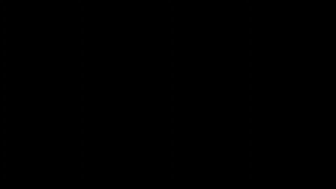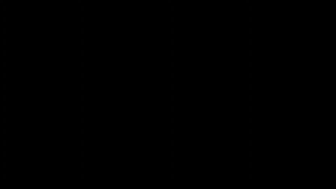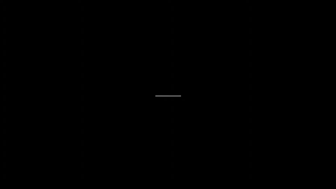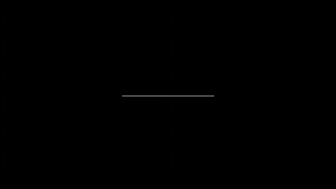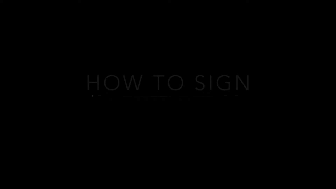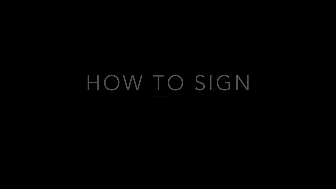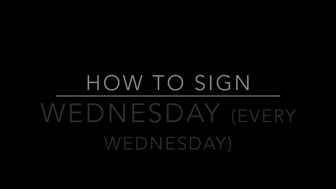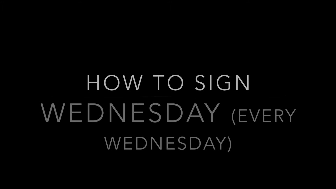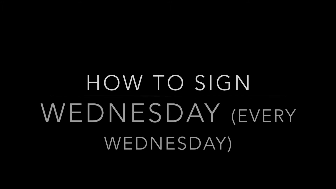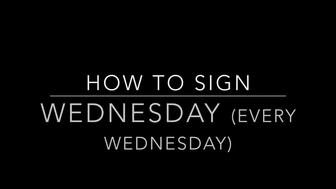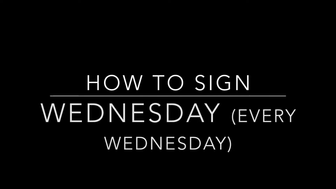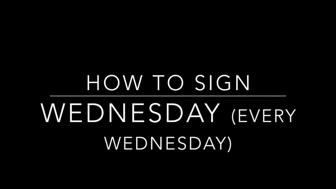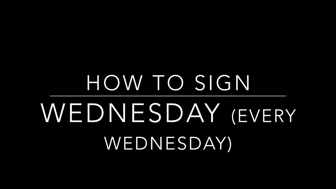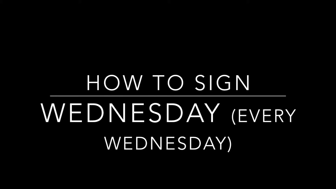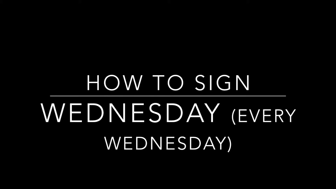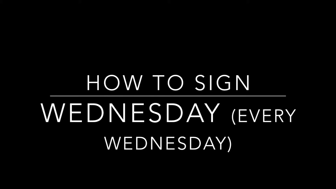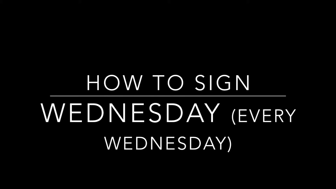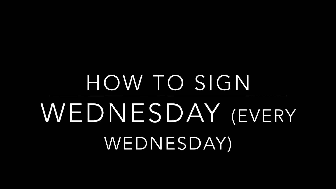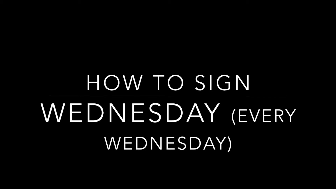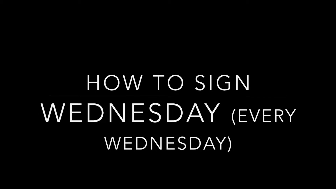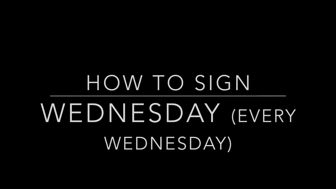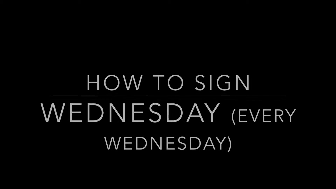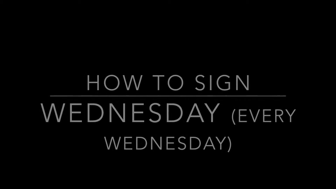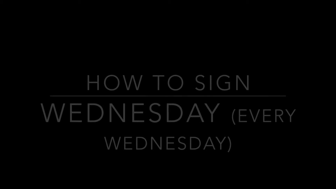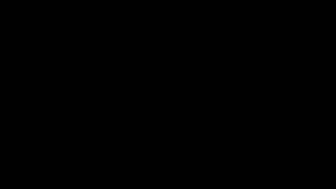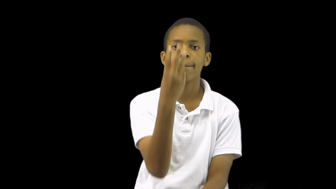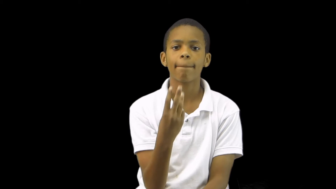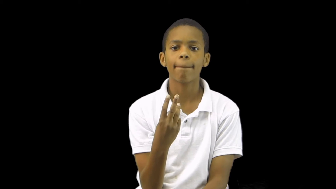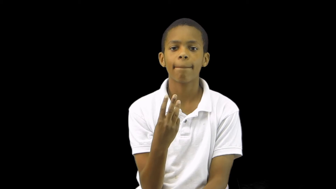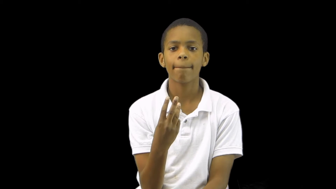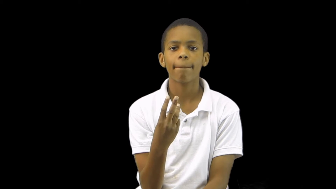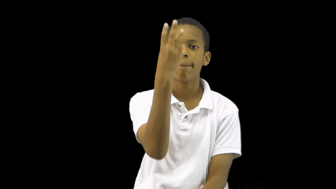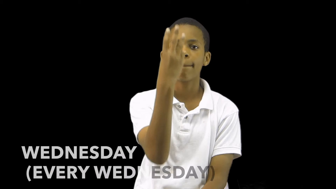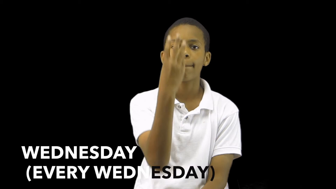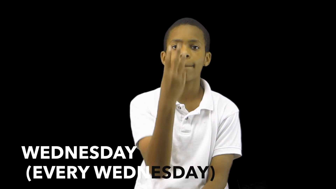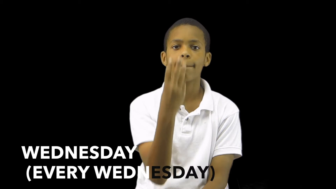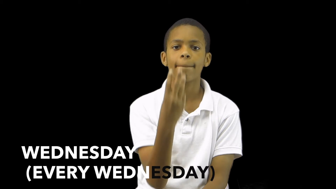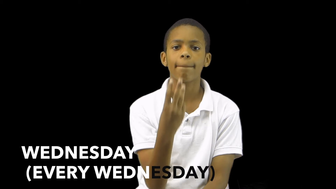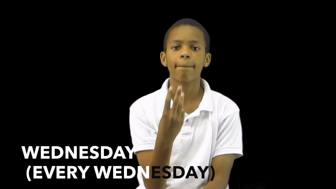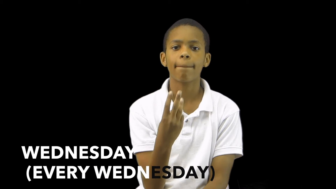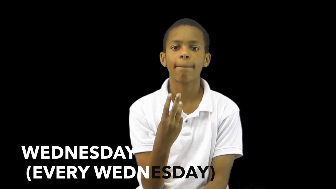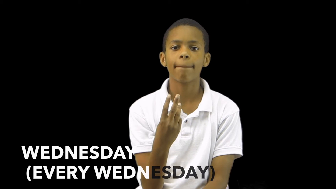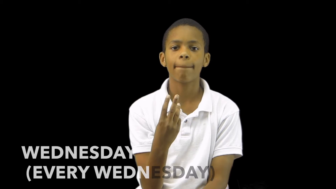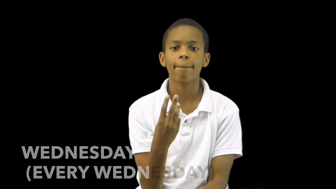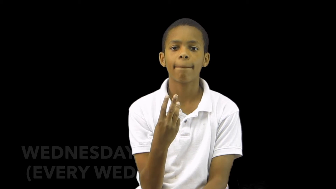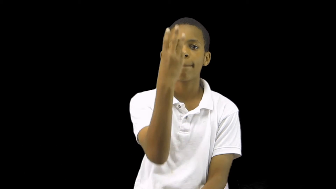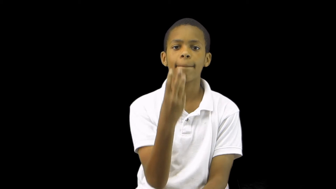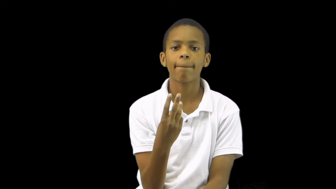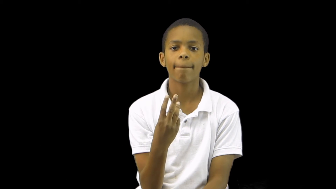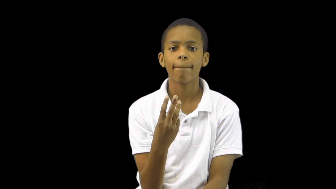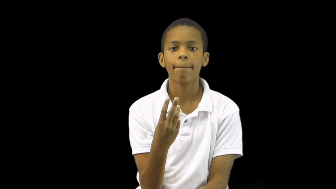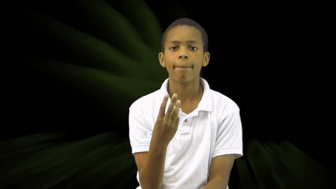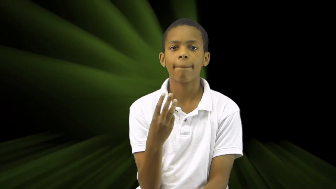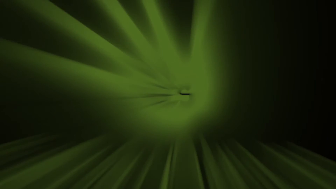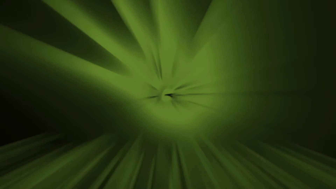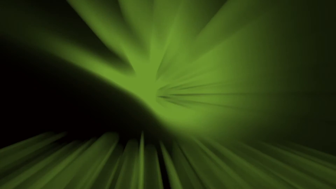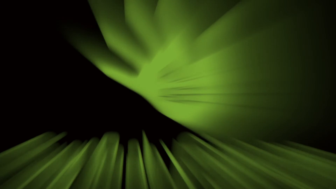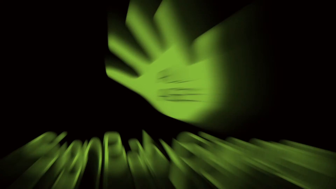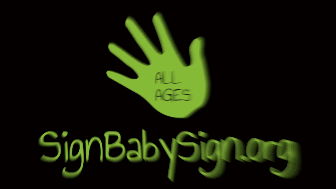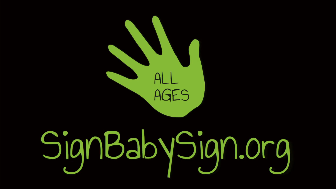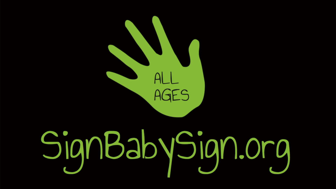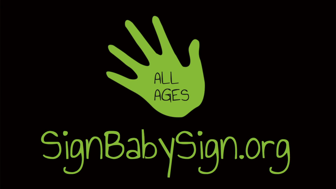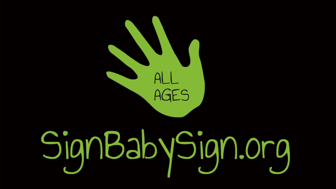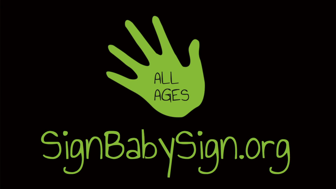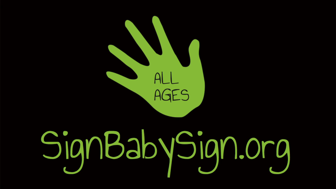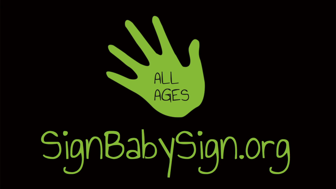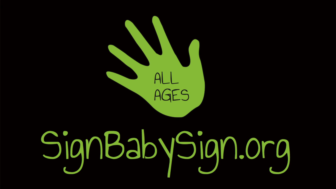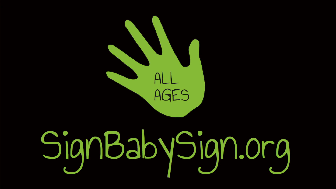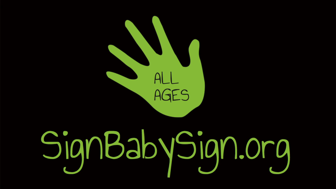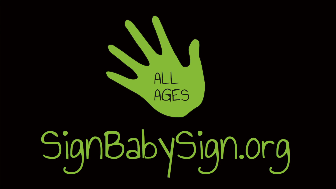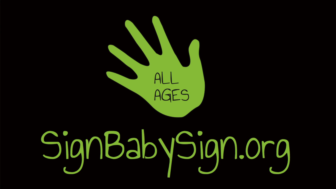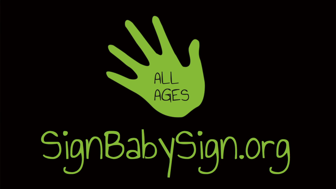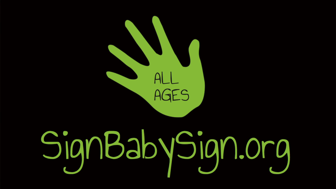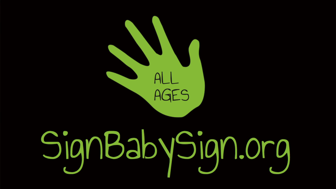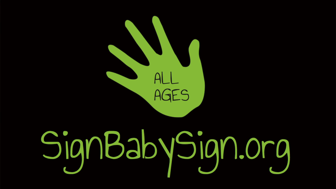Wednesday (Every Wednesday)